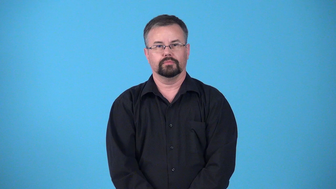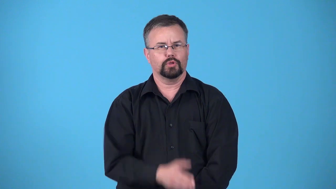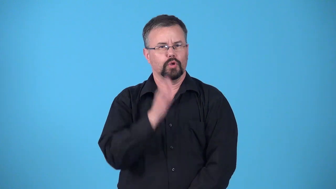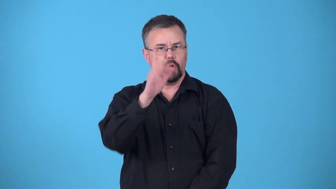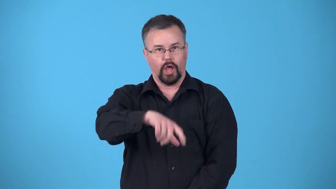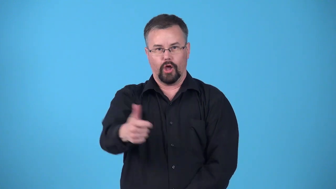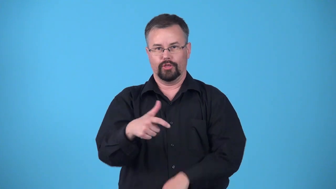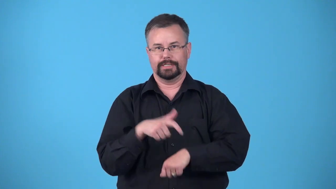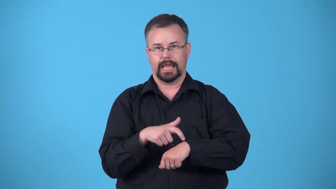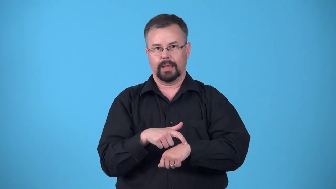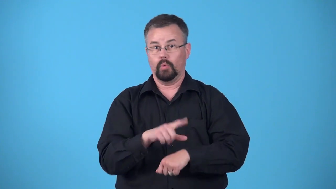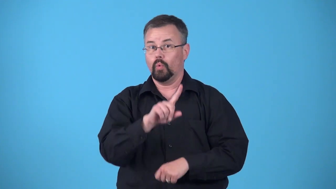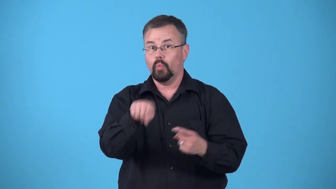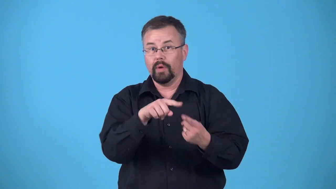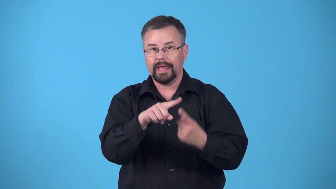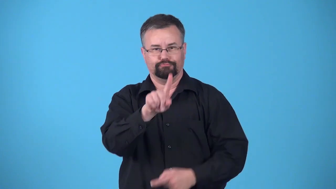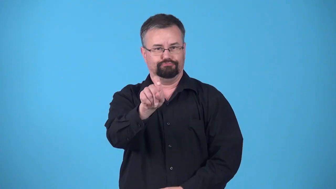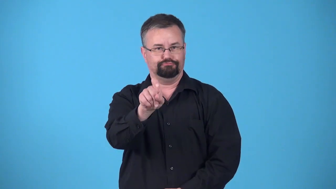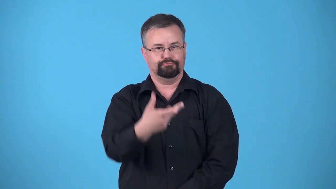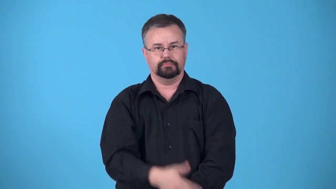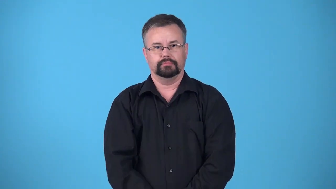some other time